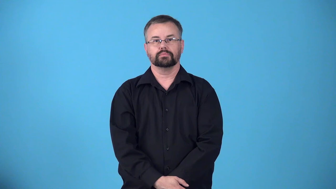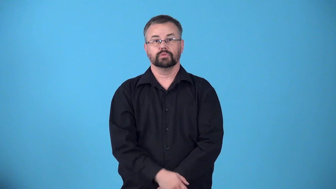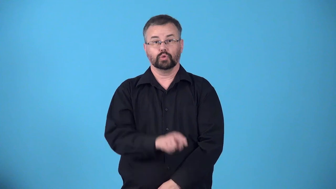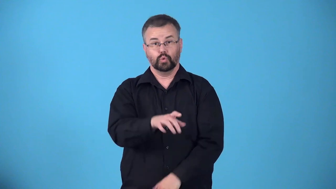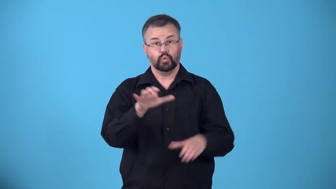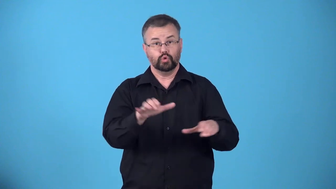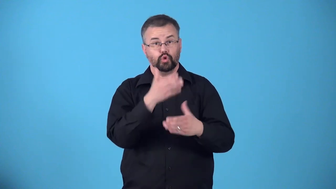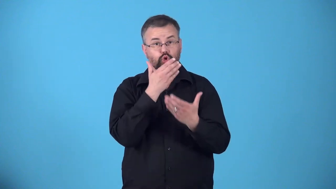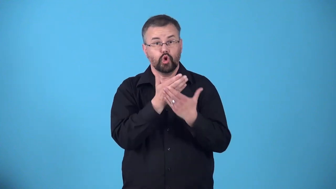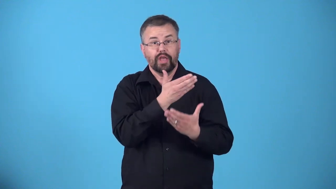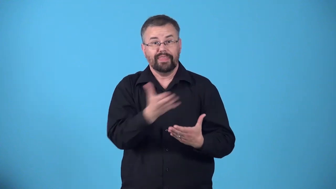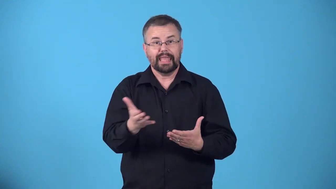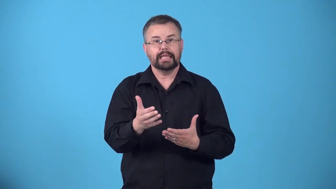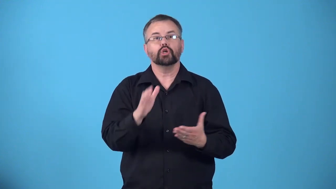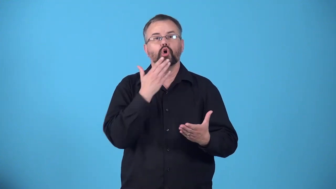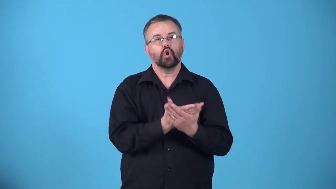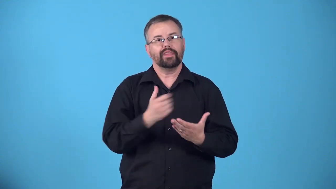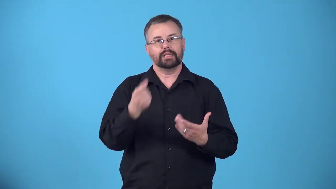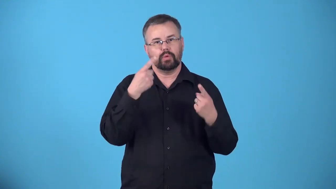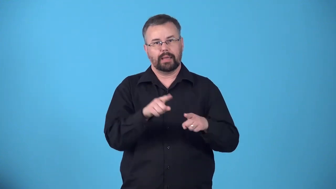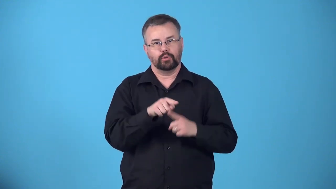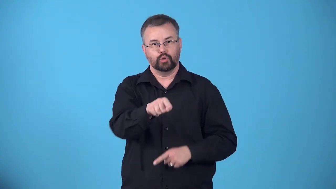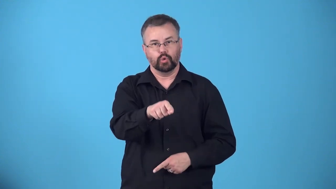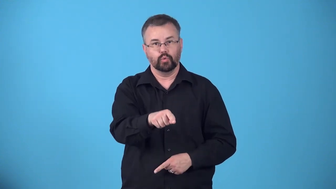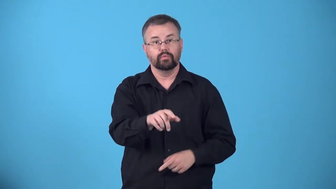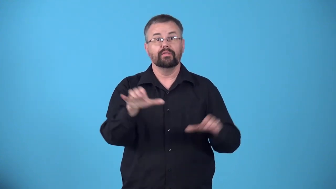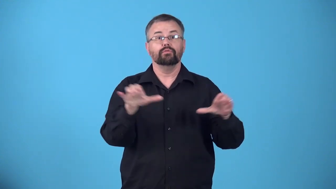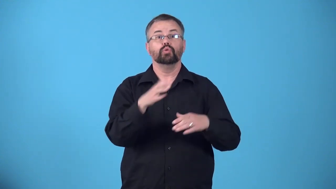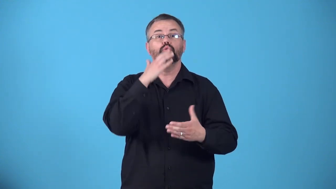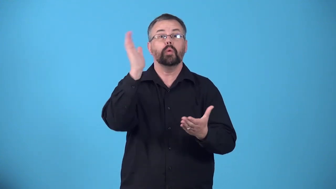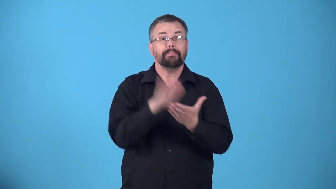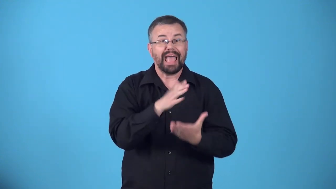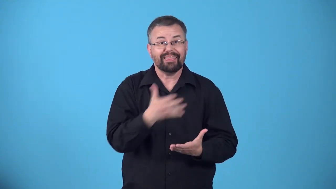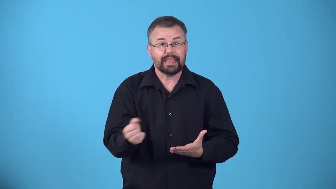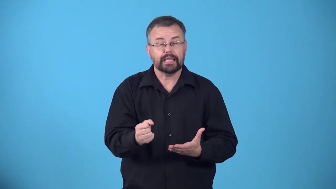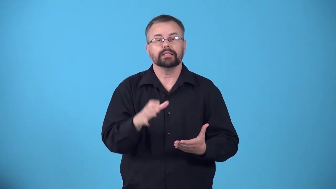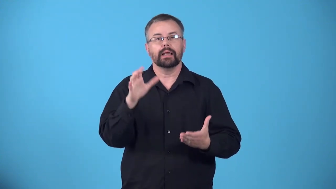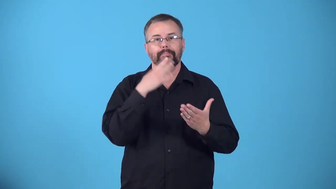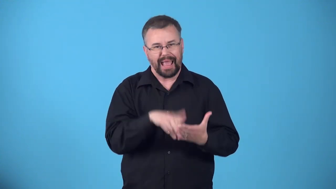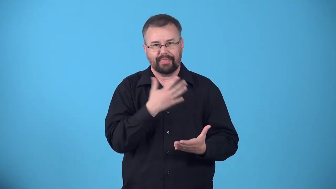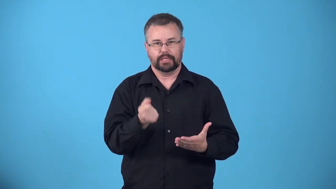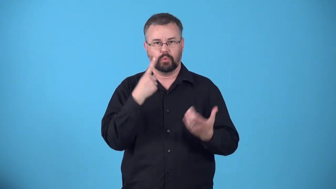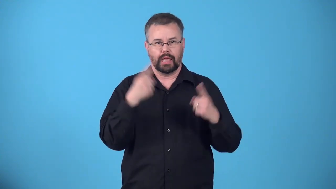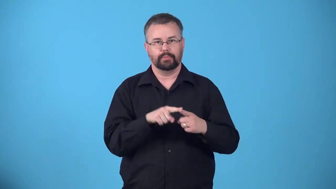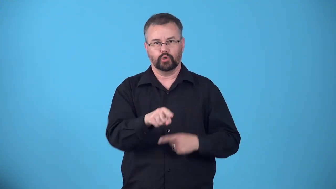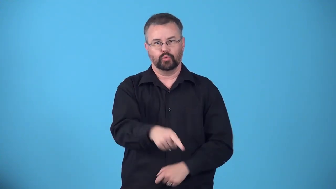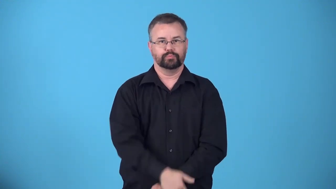as ye sow, so shall ye reap, as you sow, so shall you reap